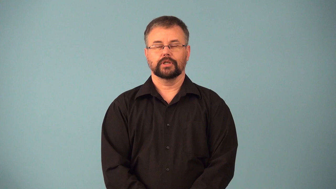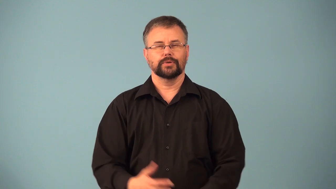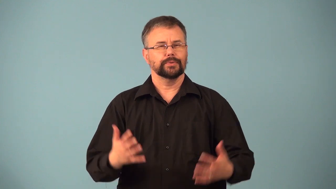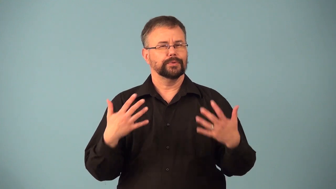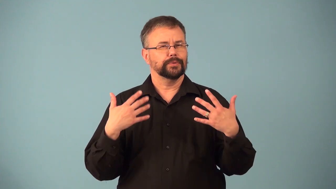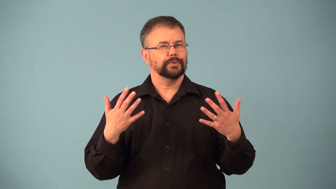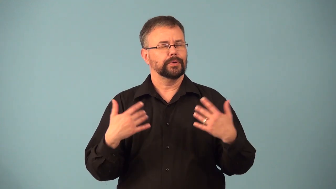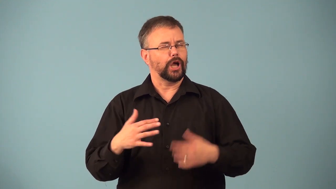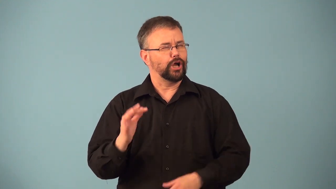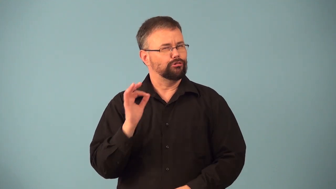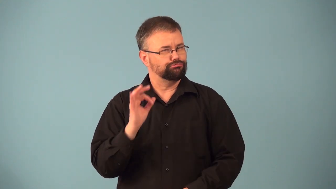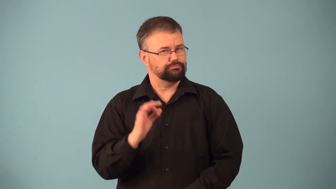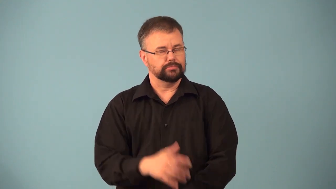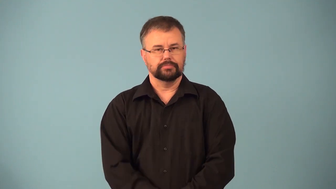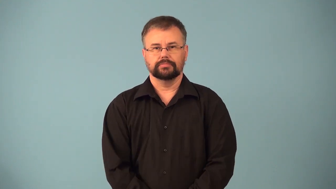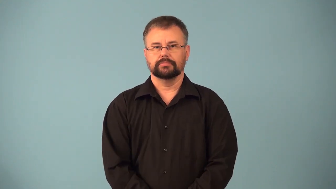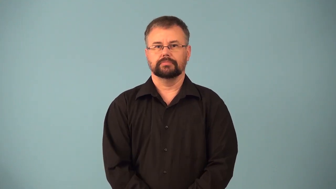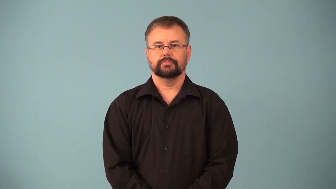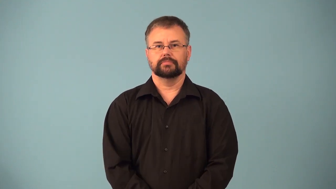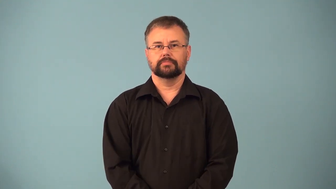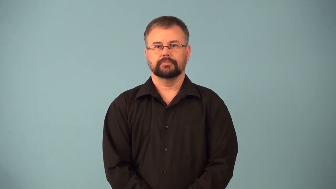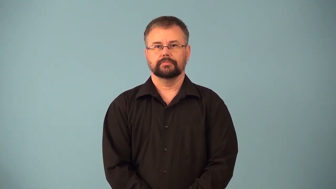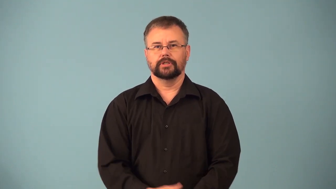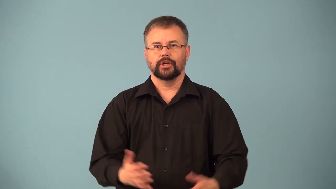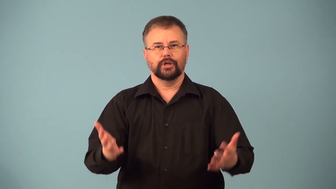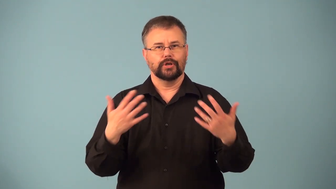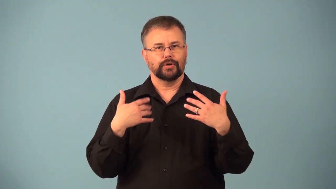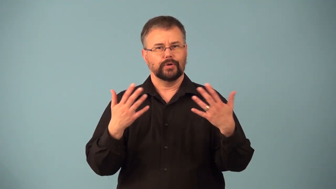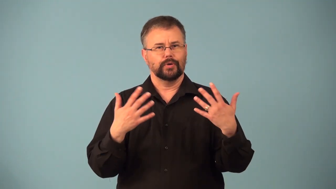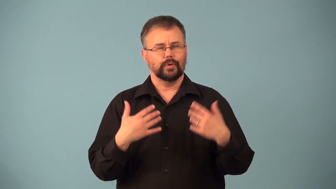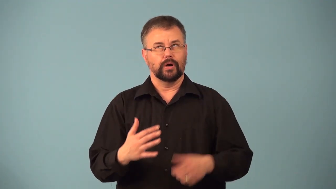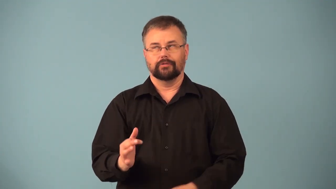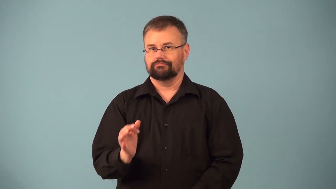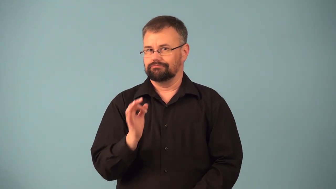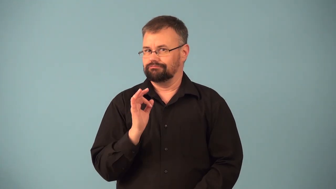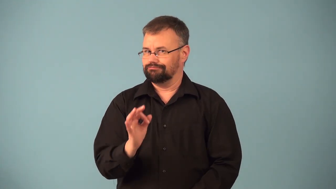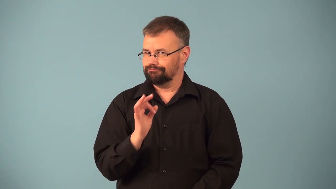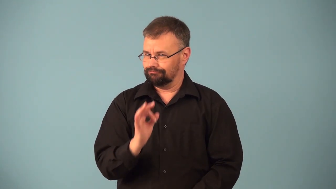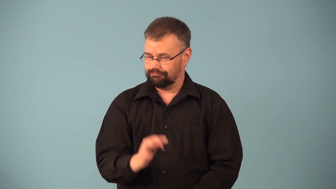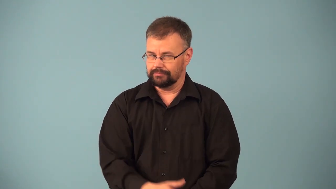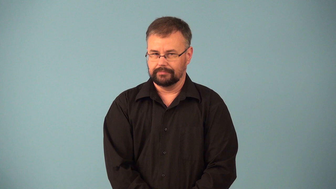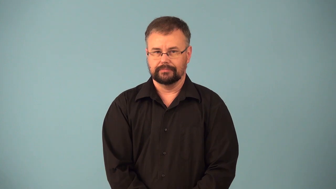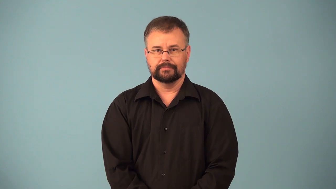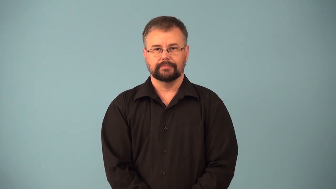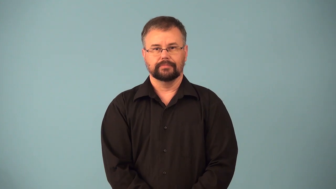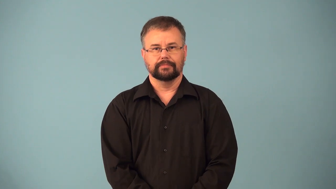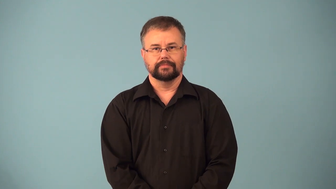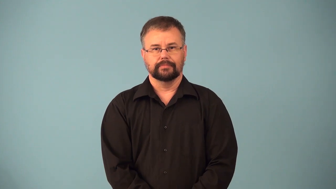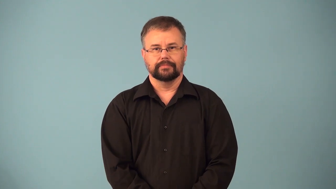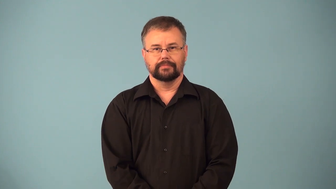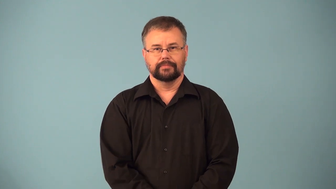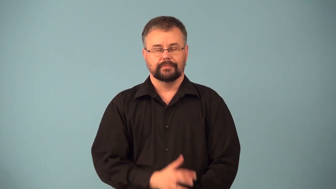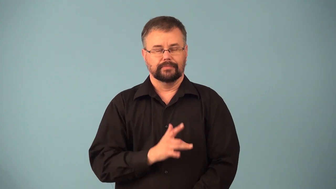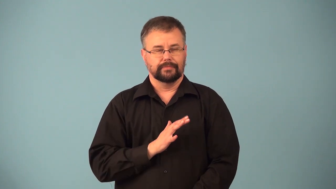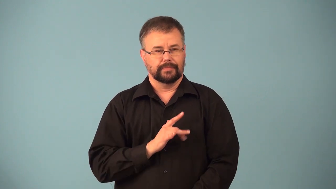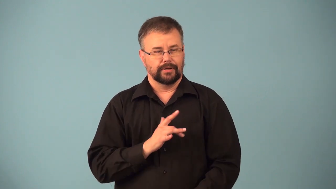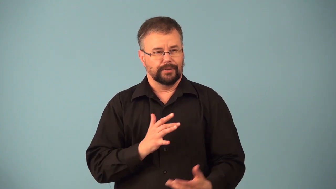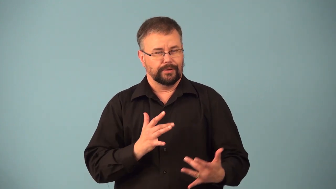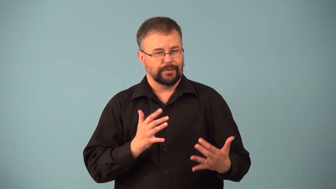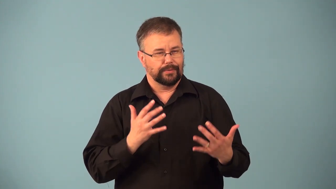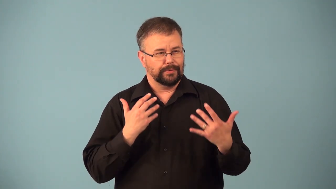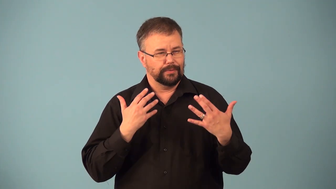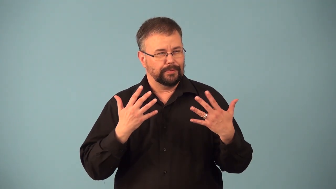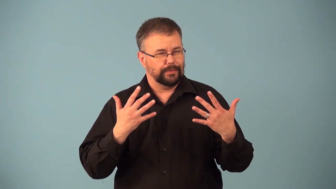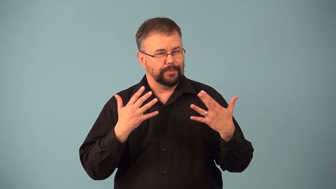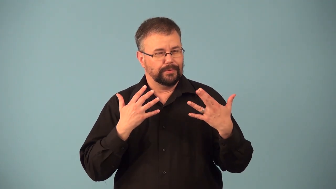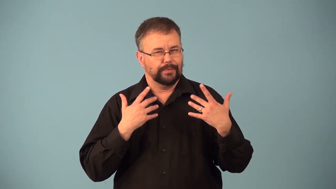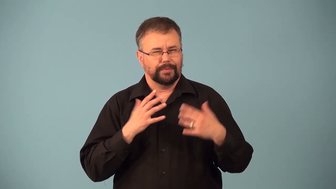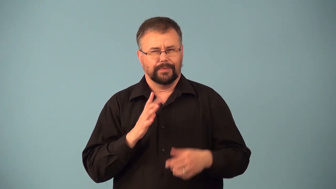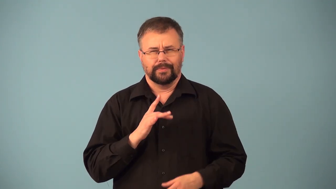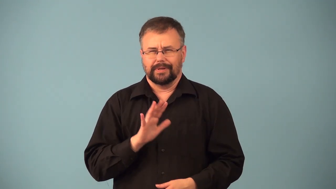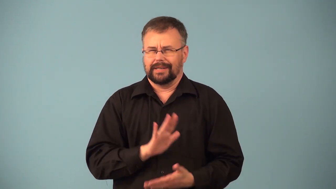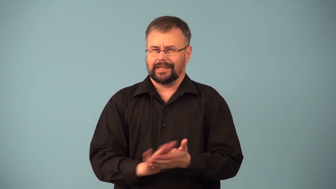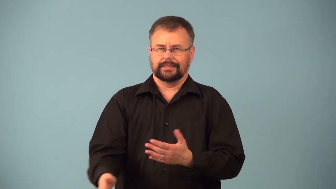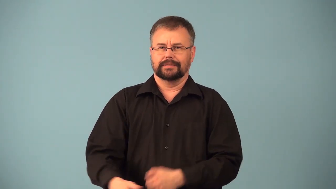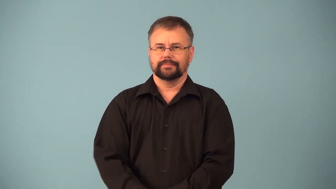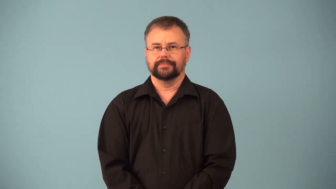mild,milder,mildest